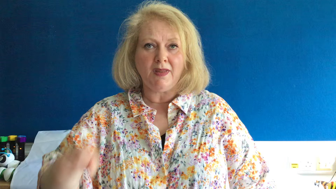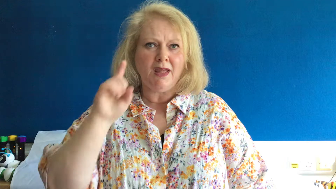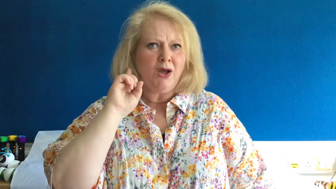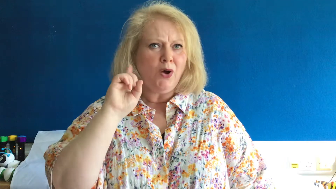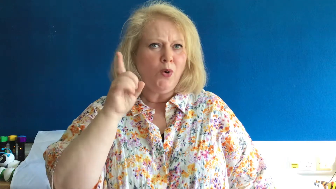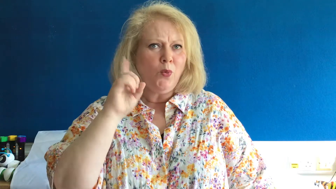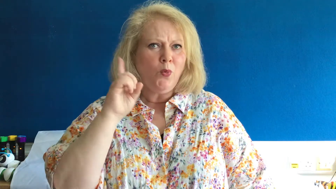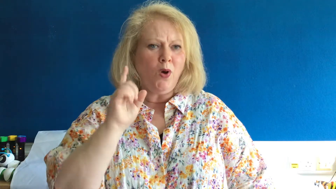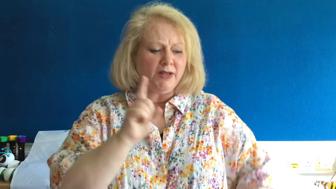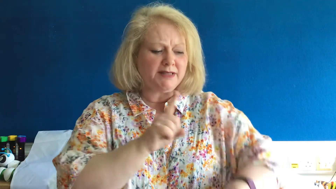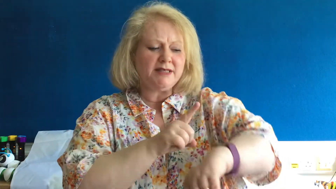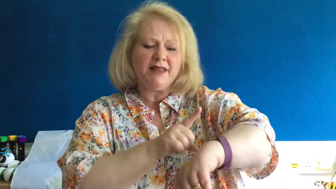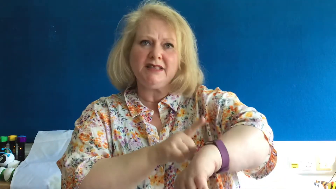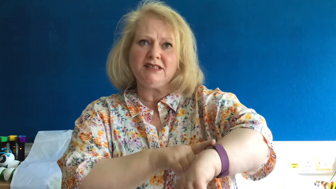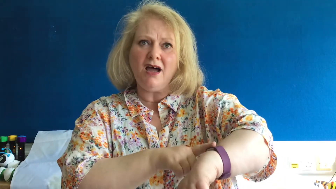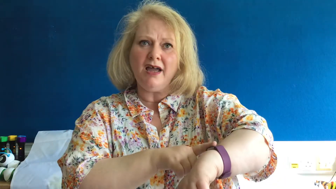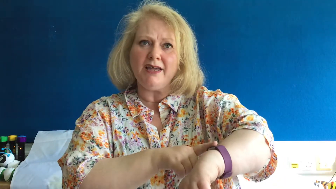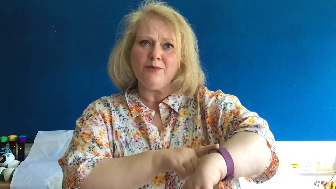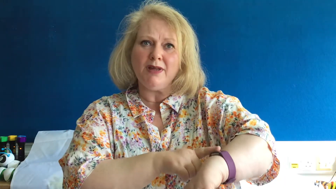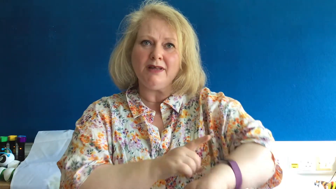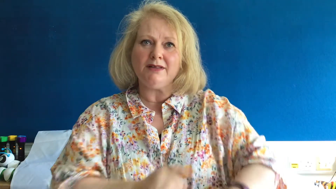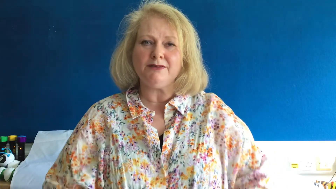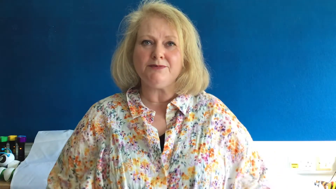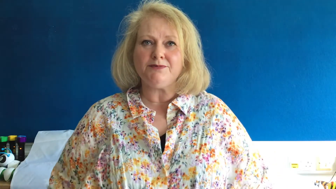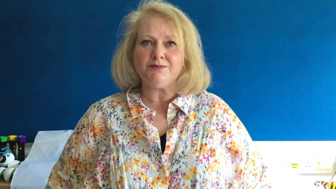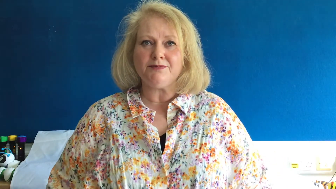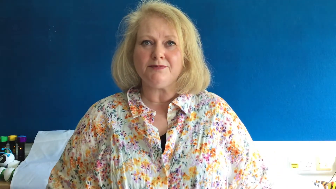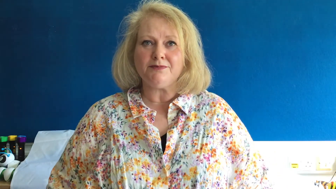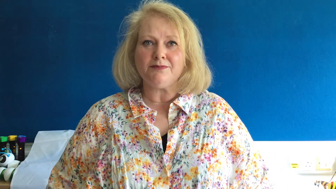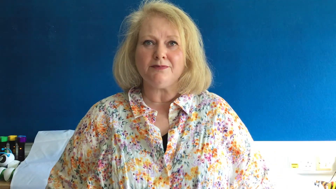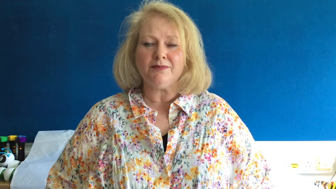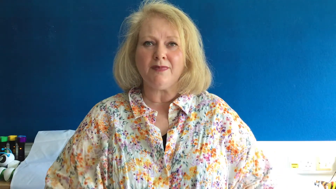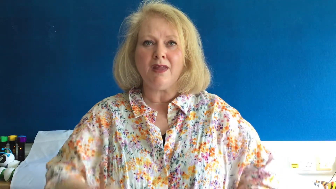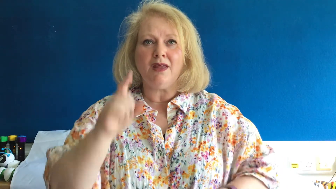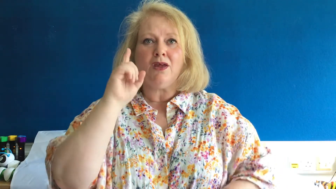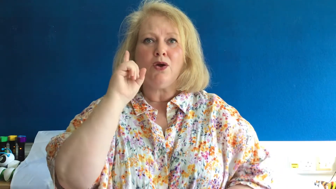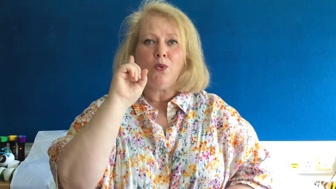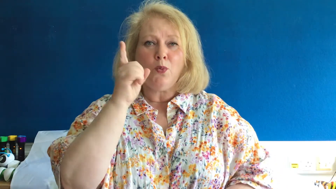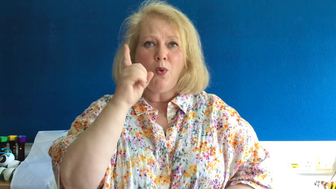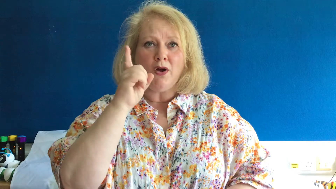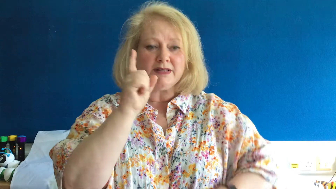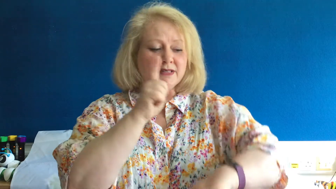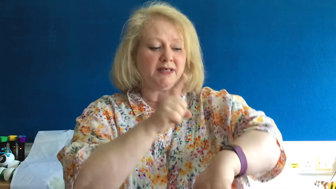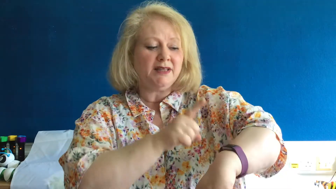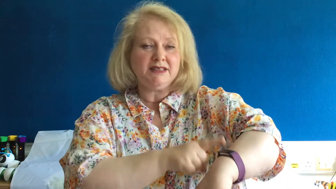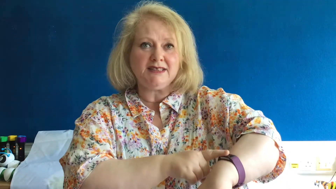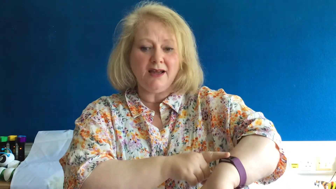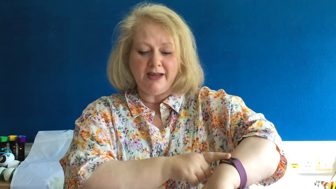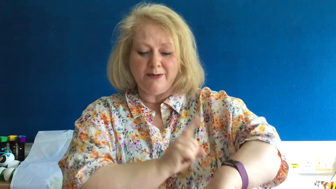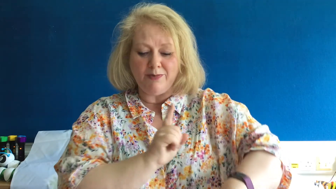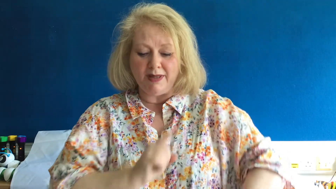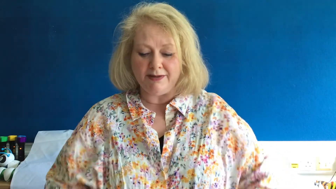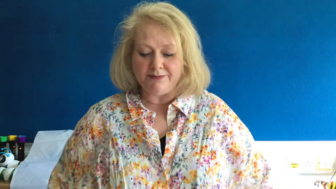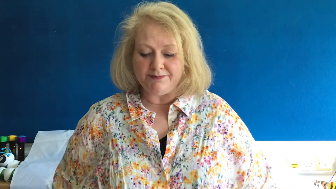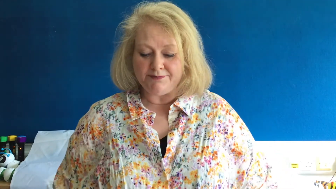What’s the time?